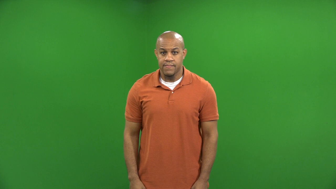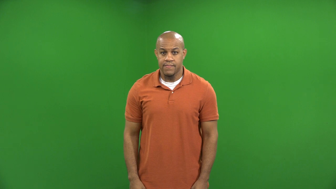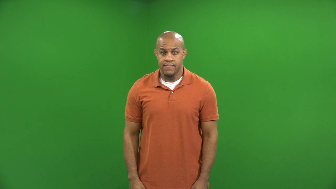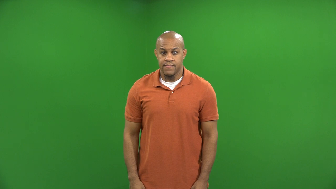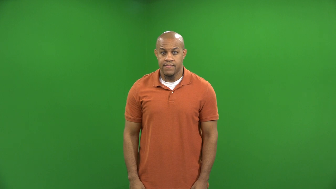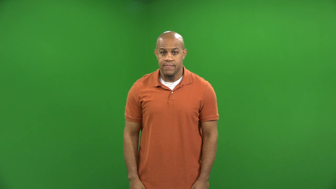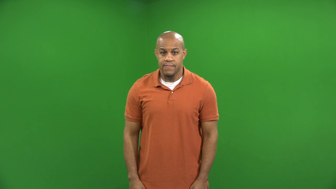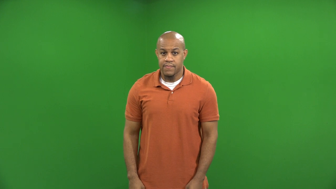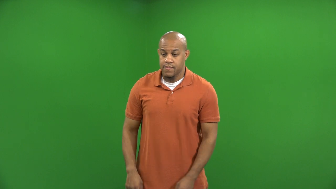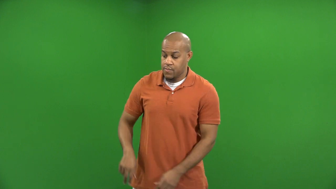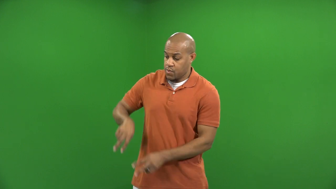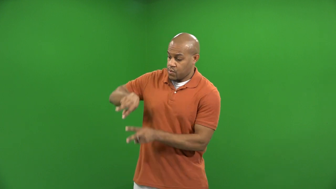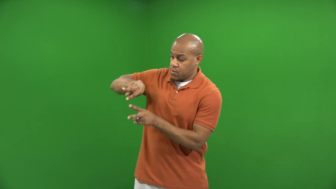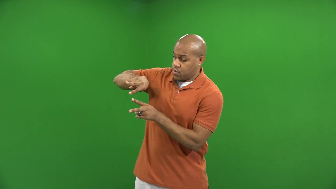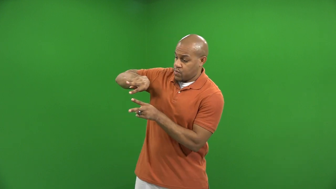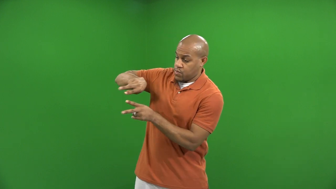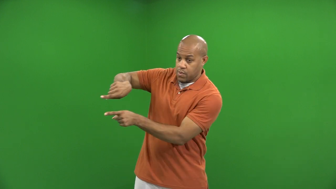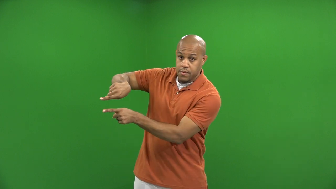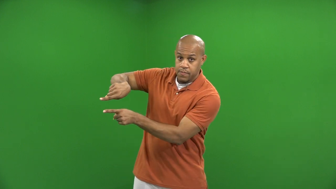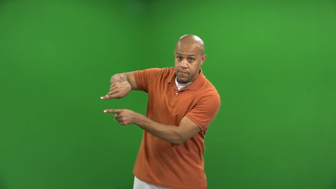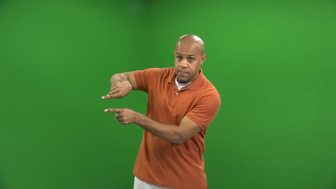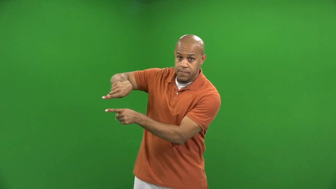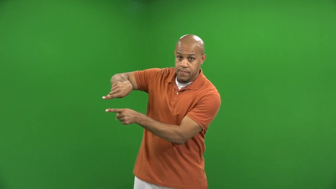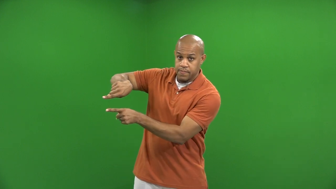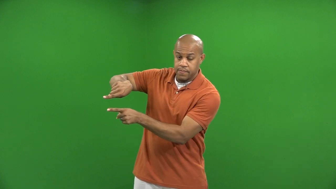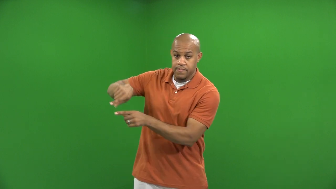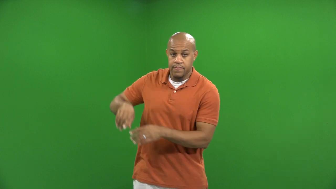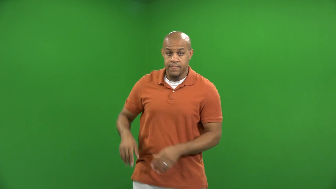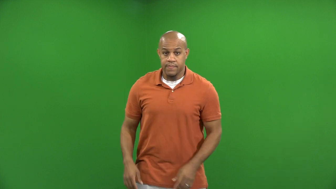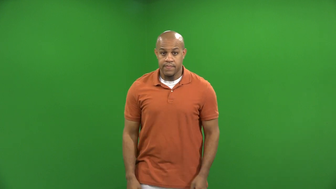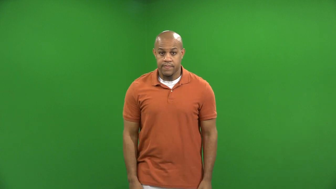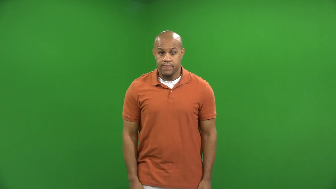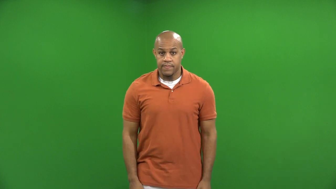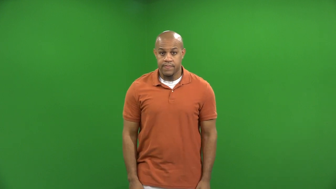Two teams advancing in tournament